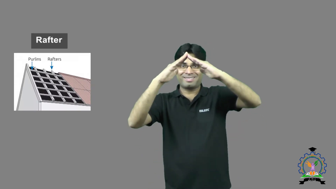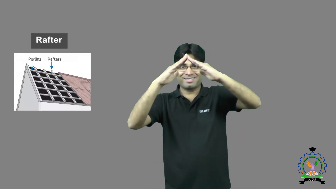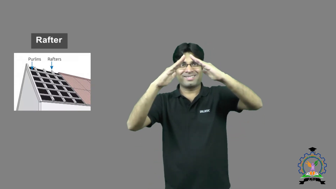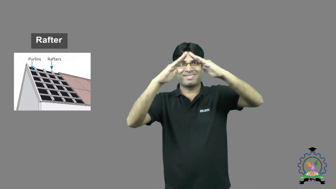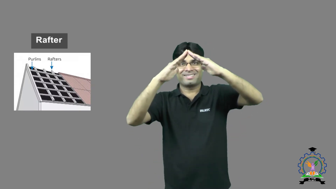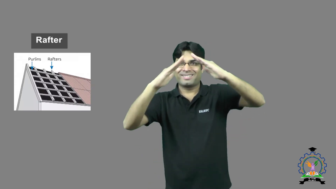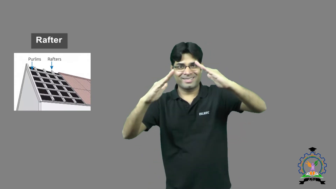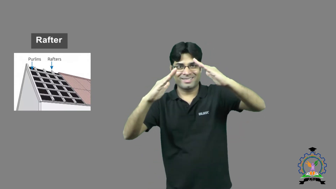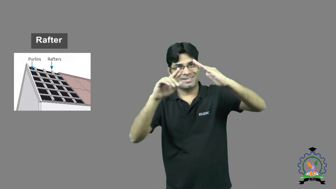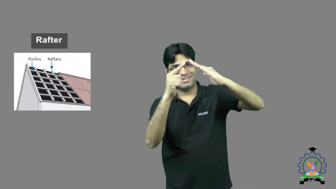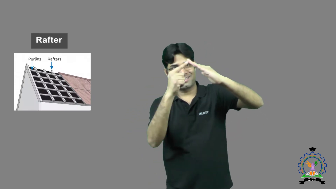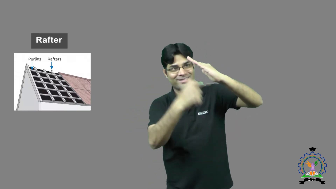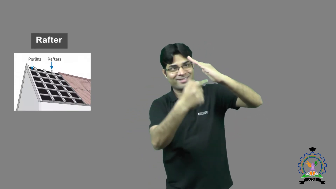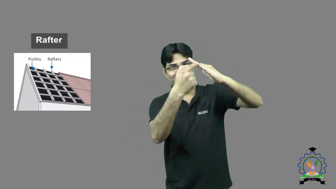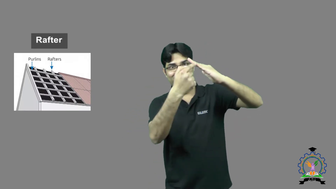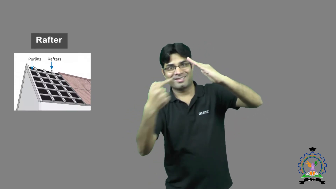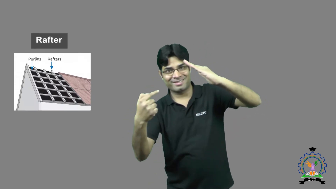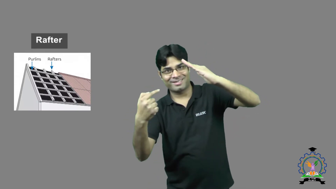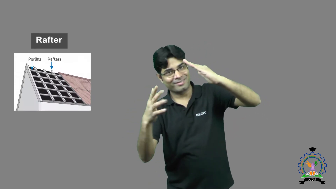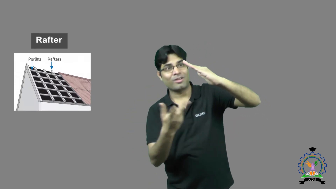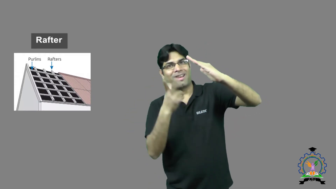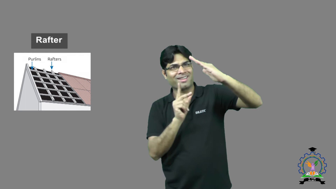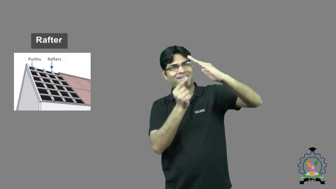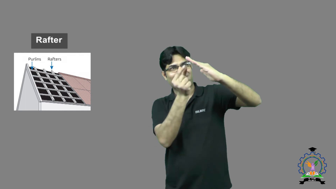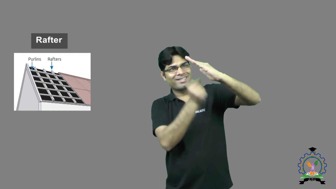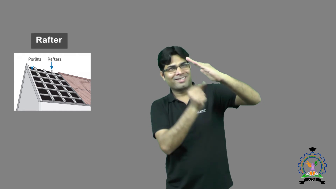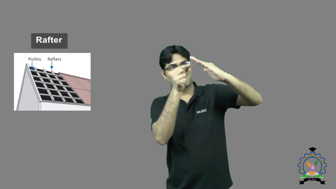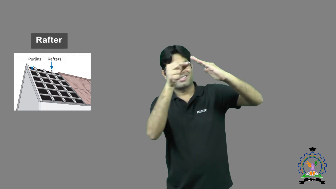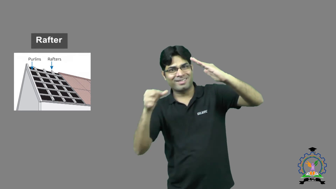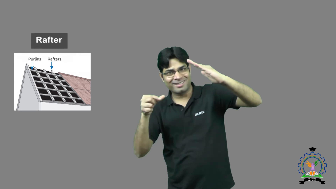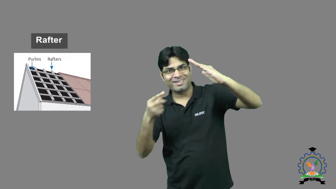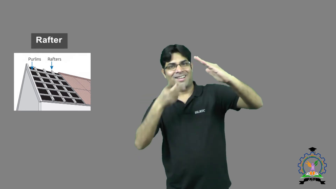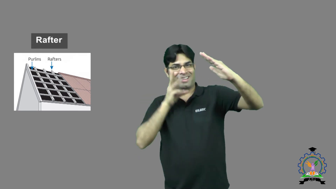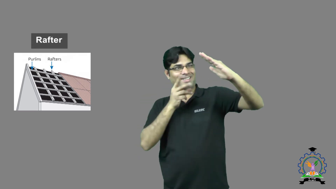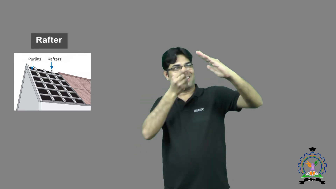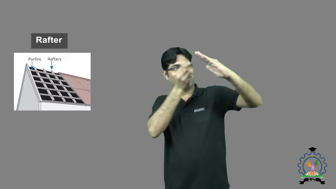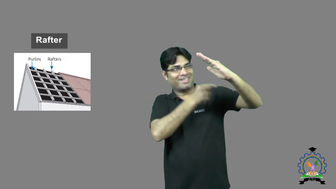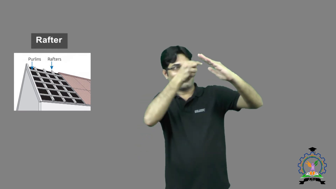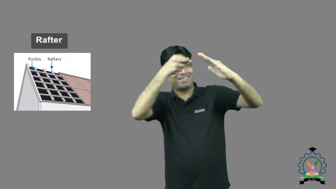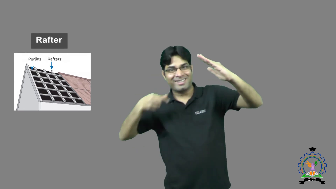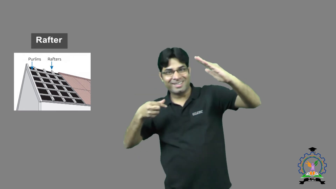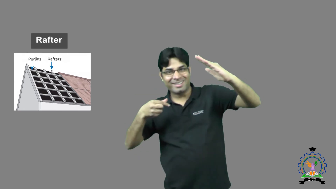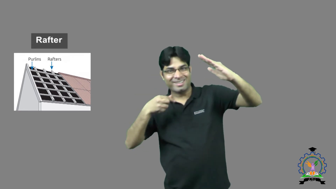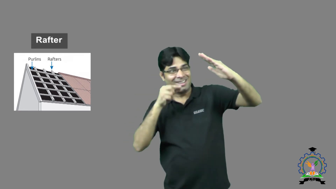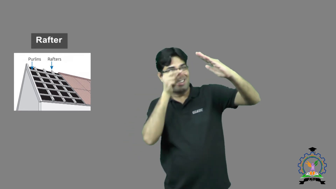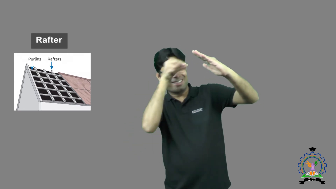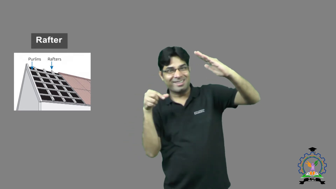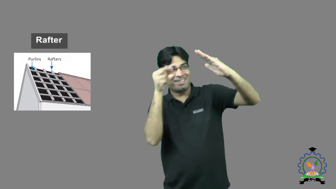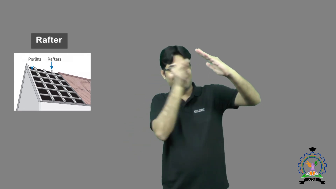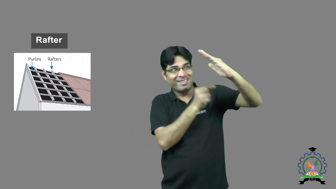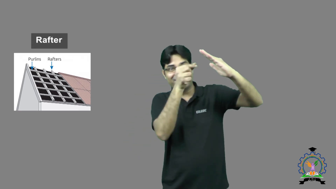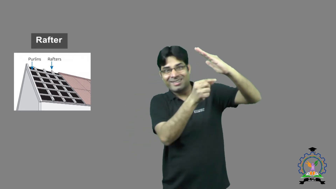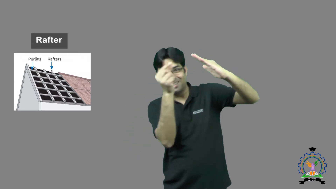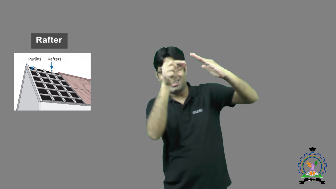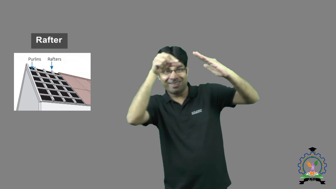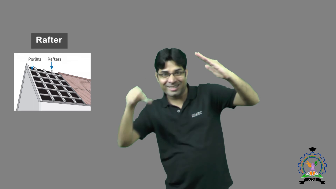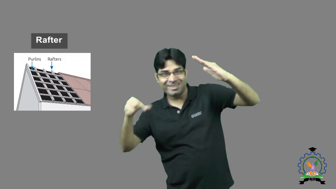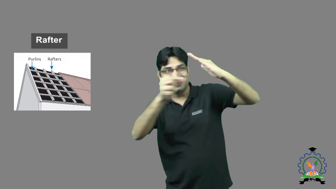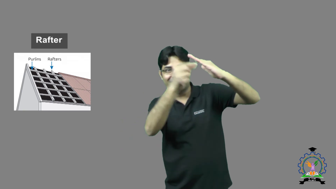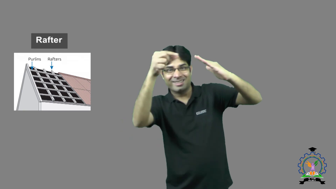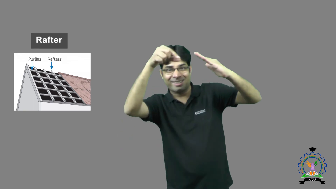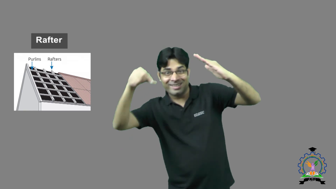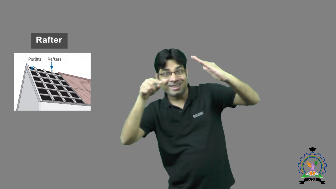Rafter